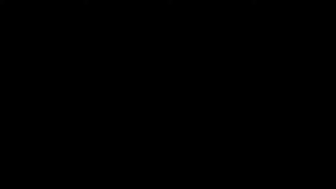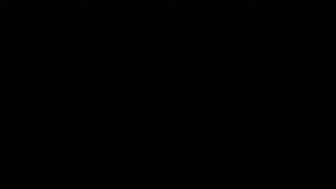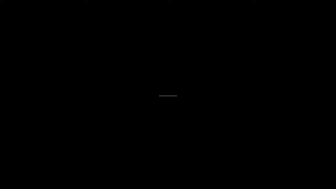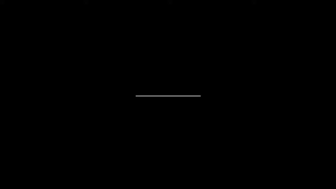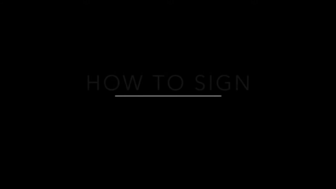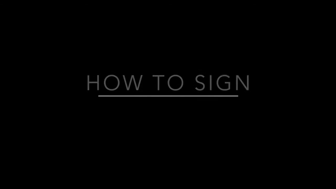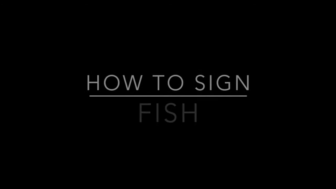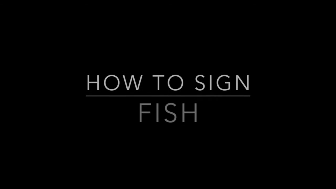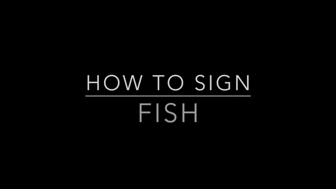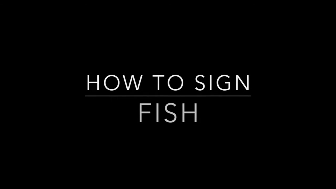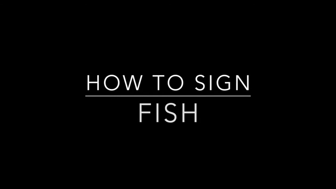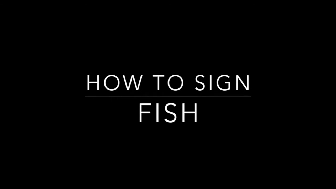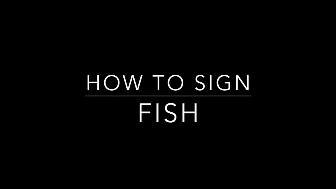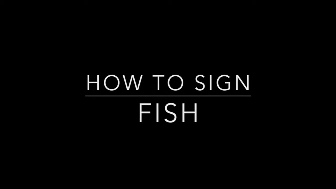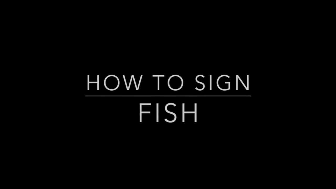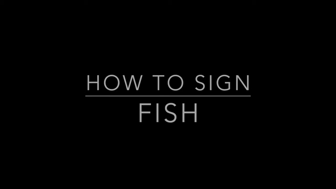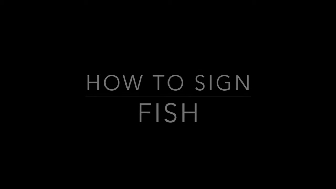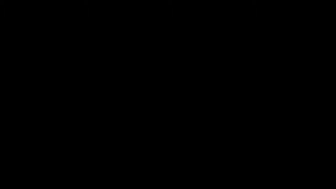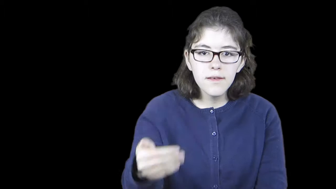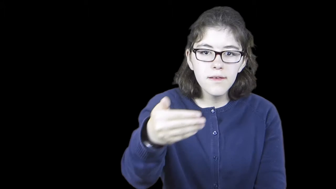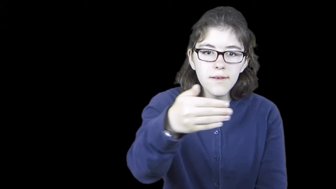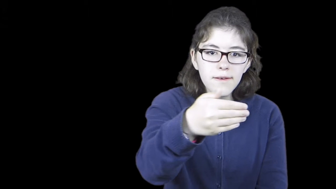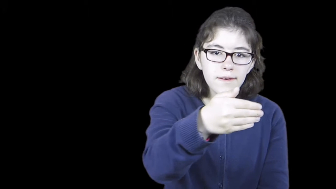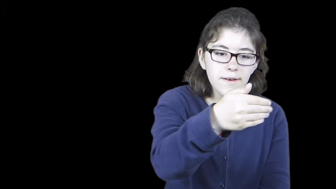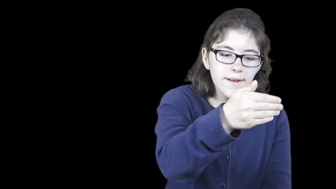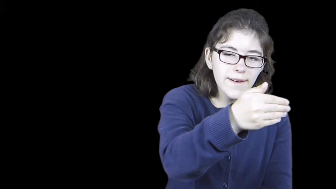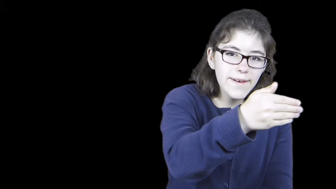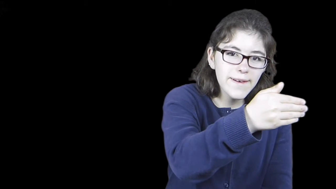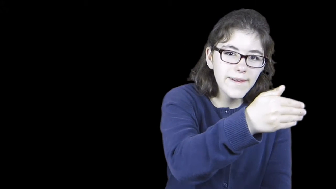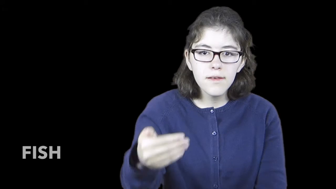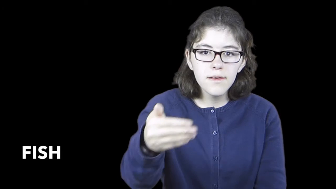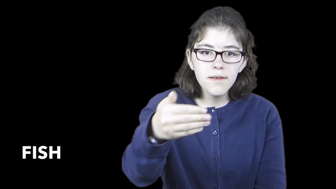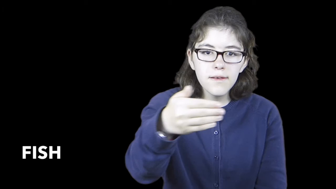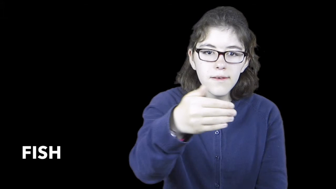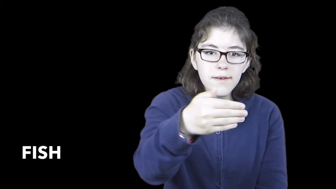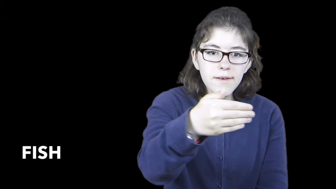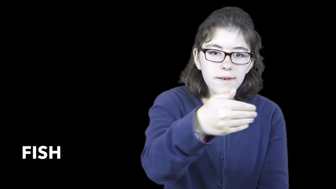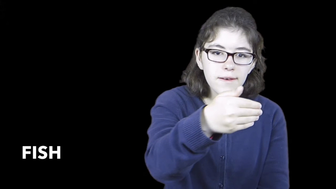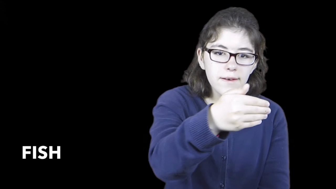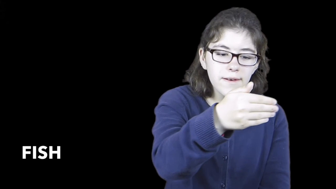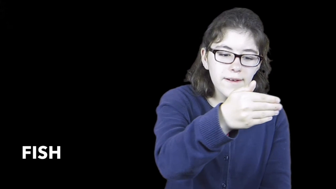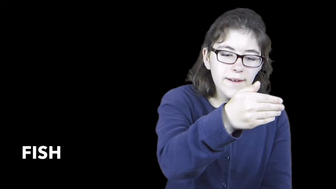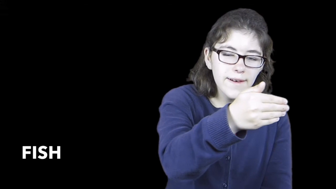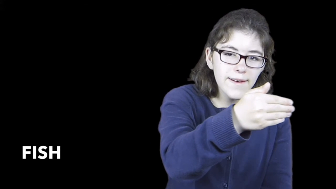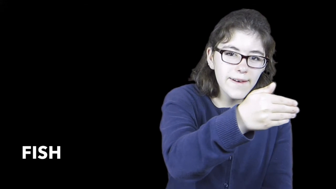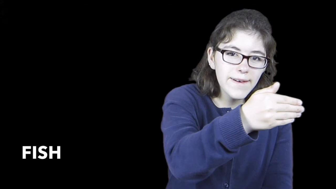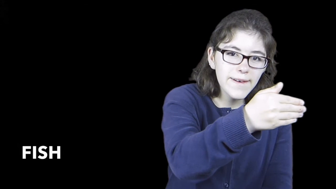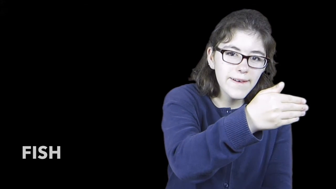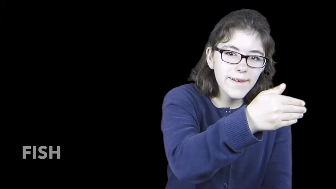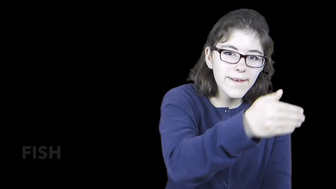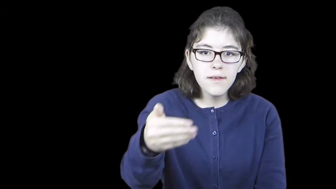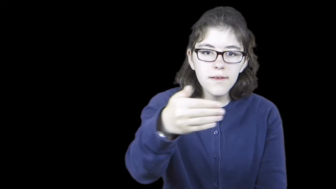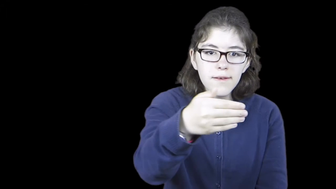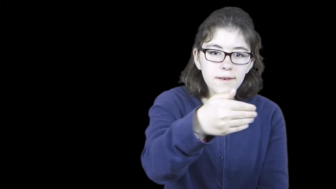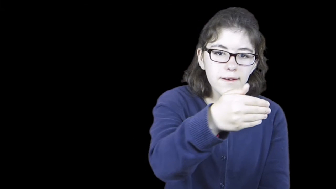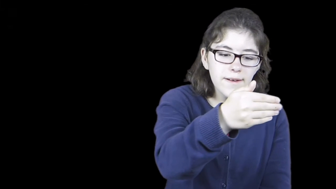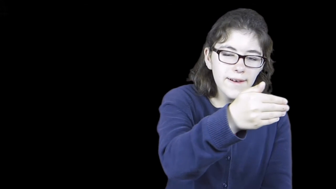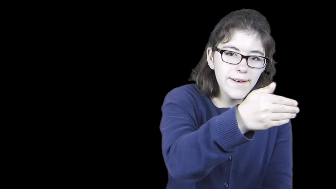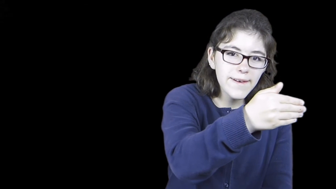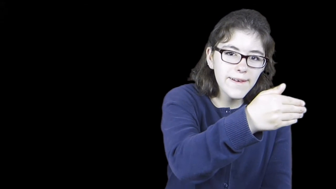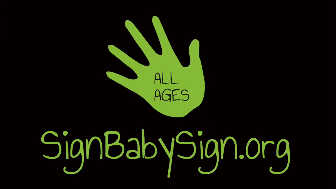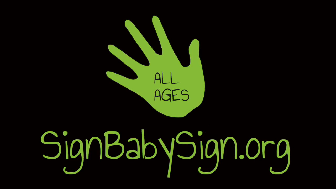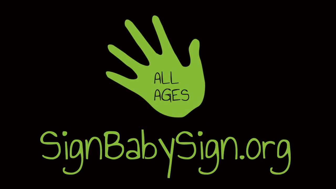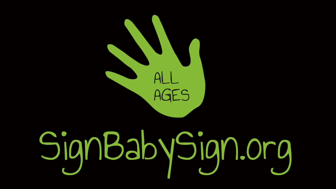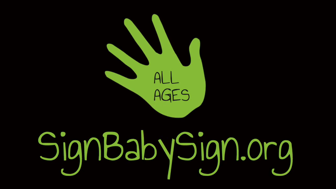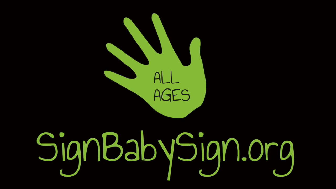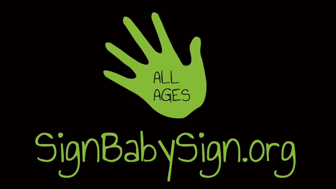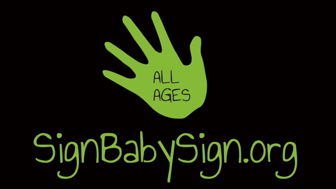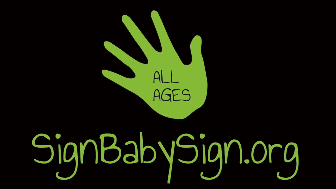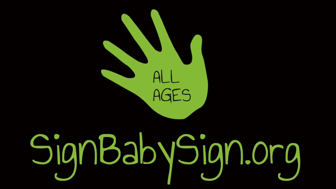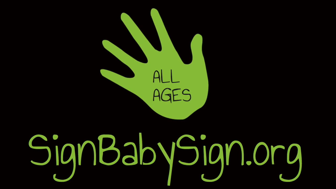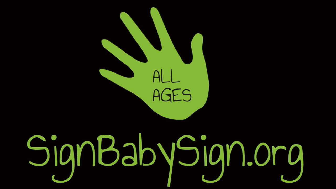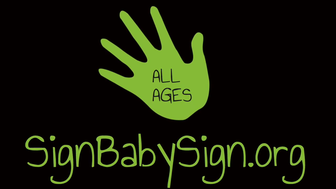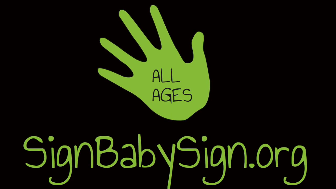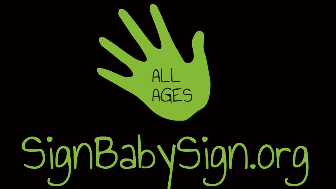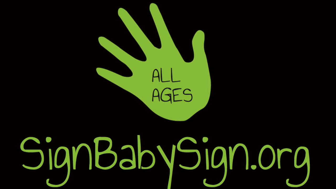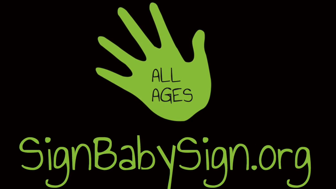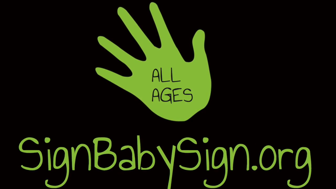Fish